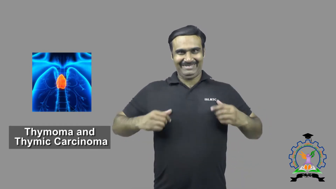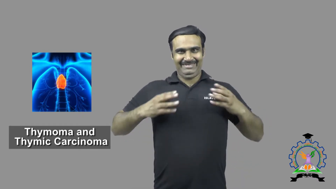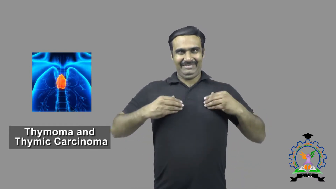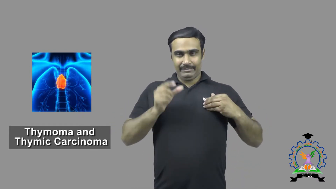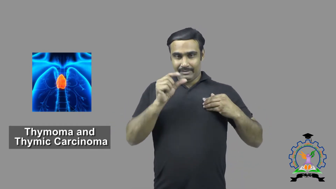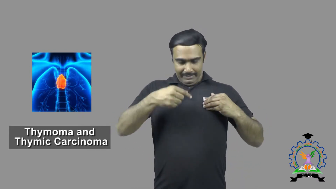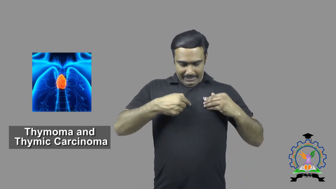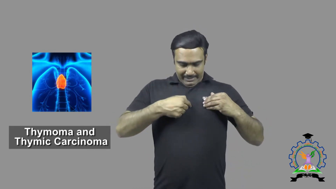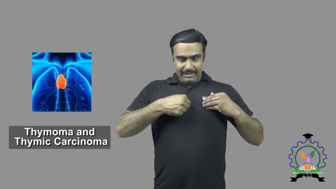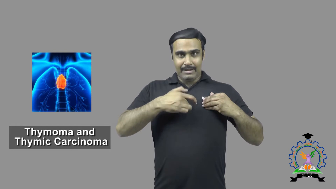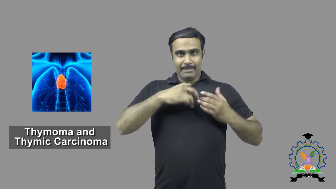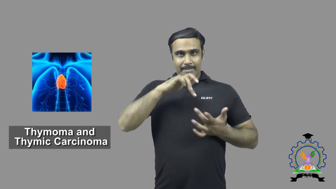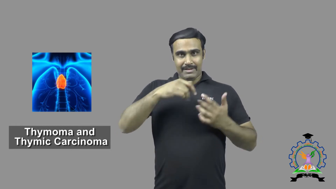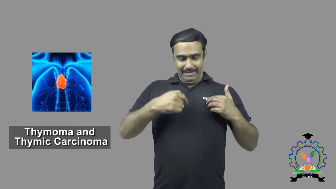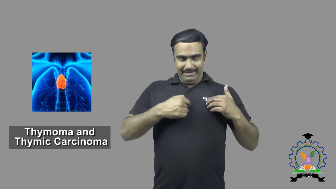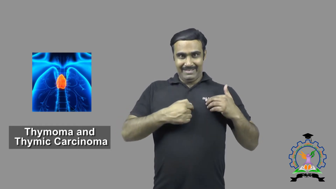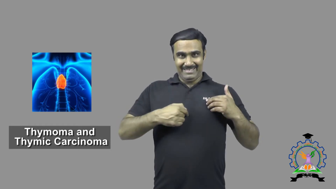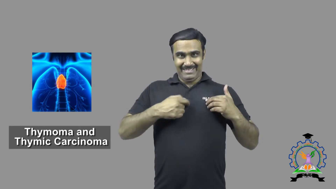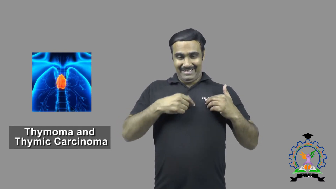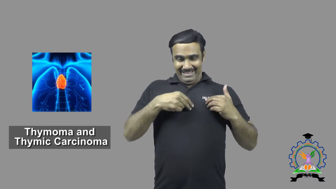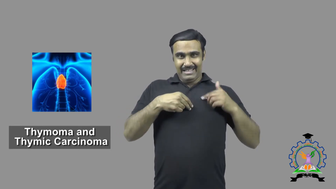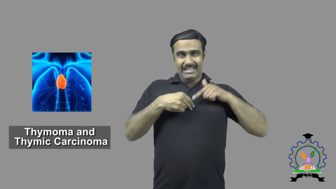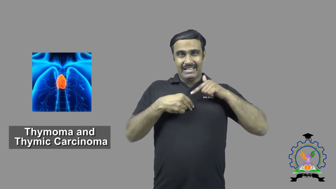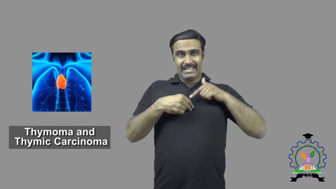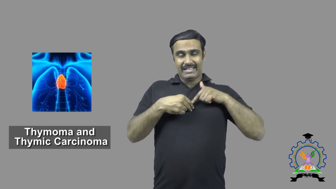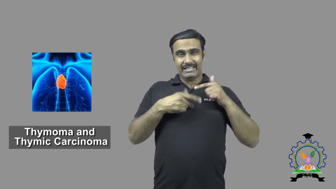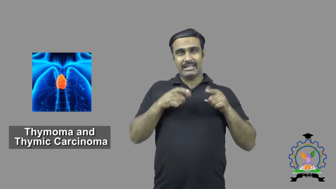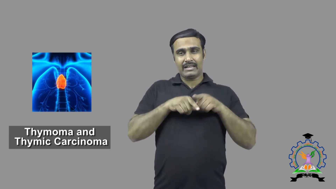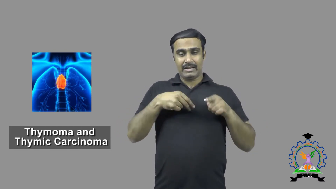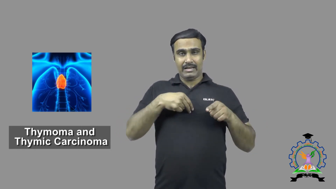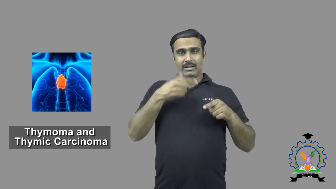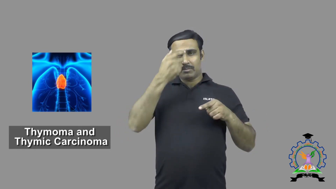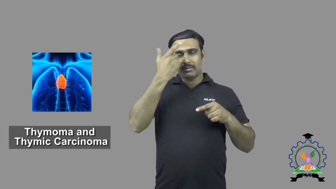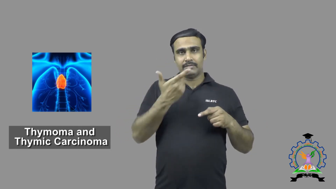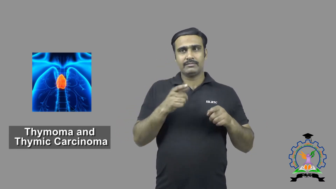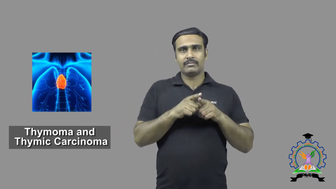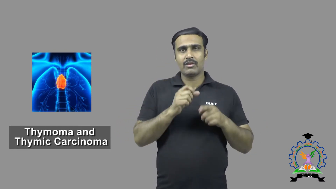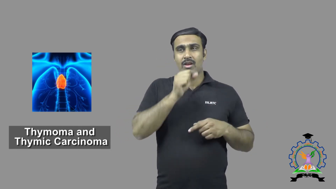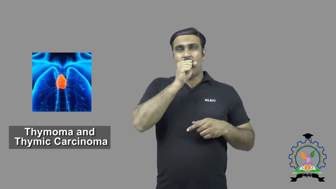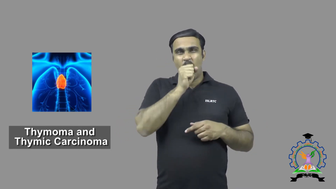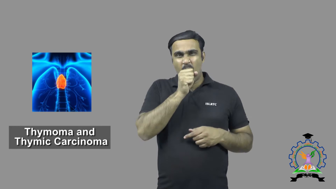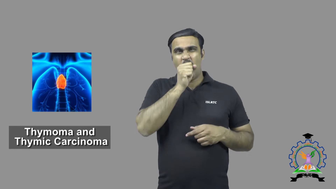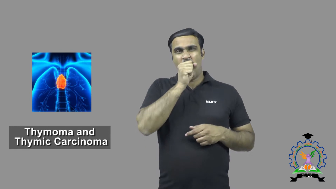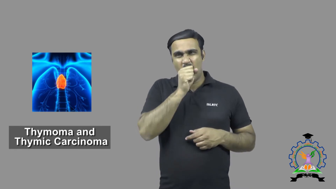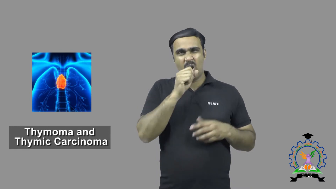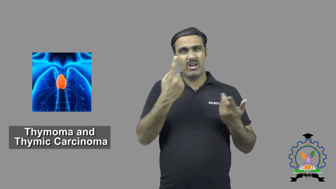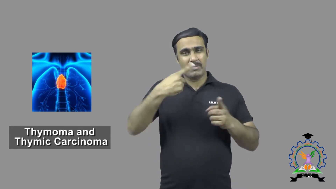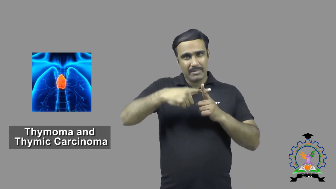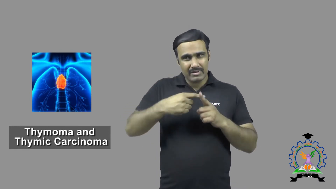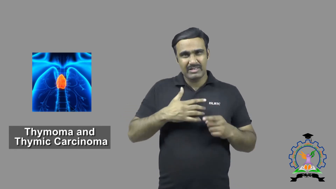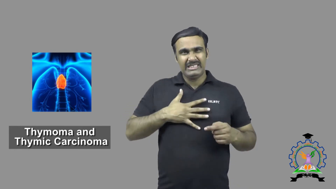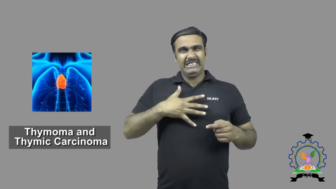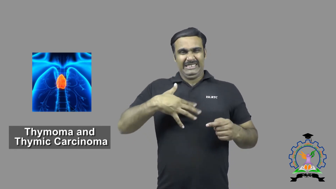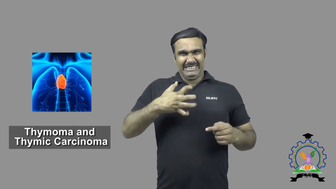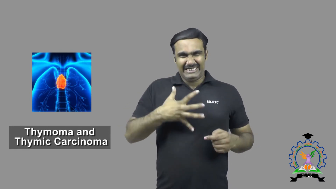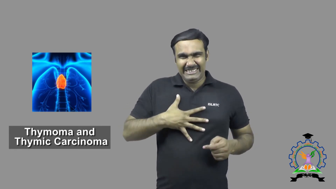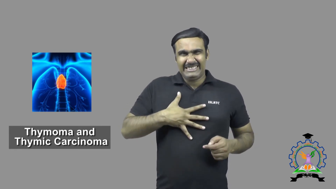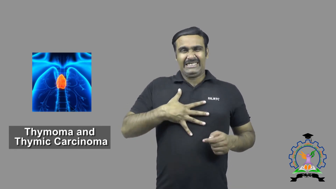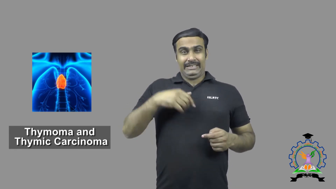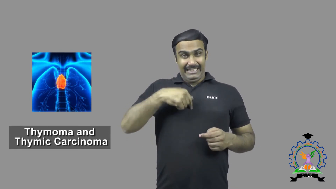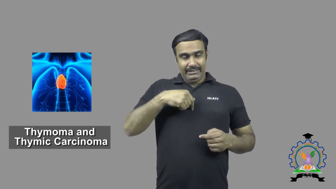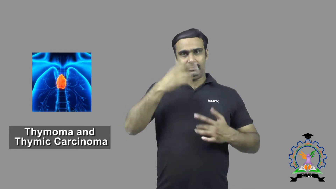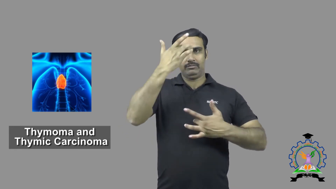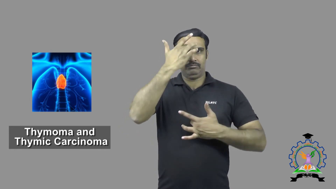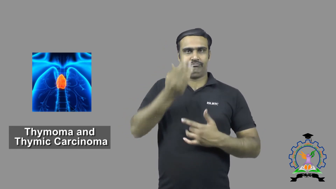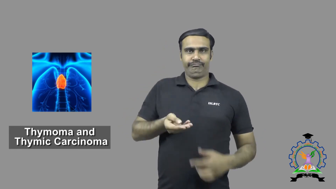Thymoma and Thymic Carcinoma